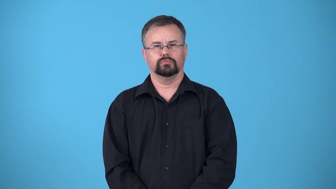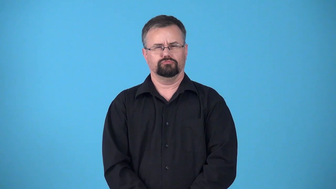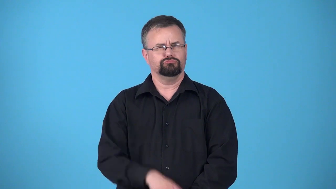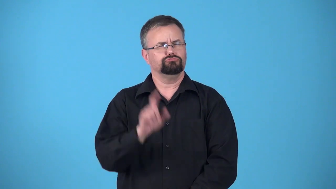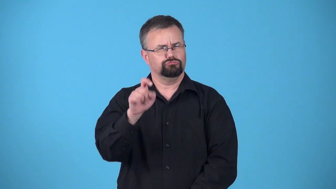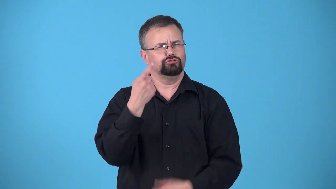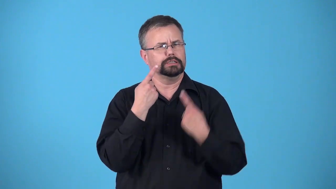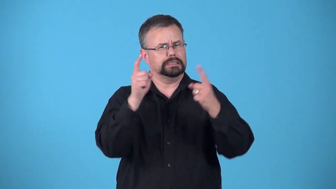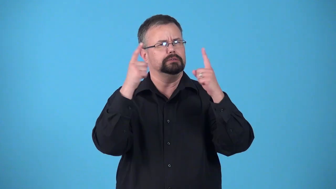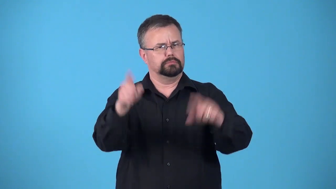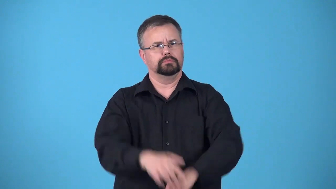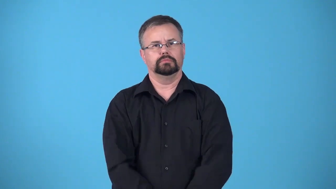sure fire